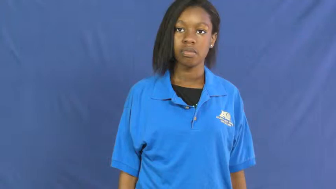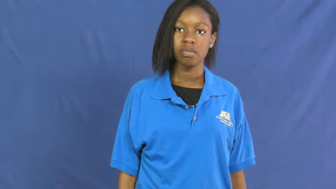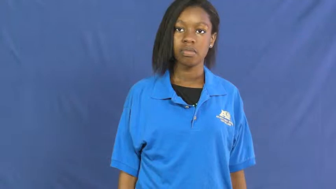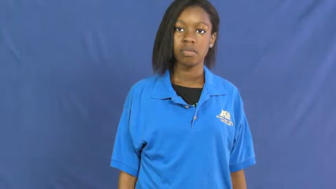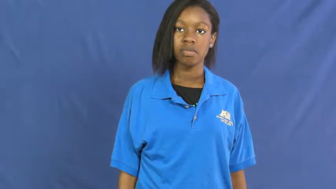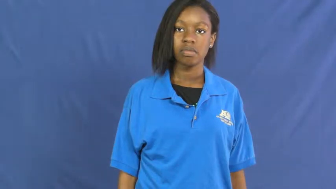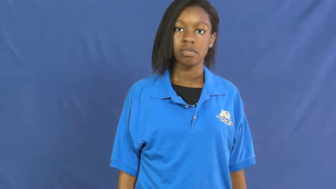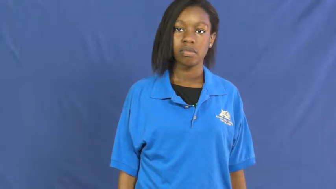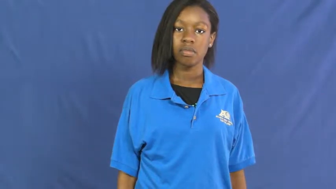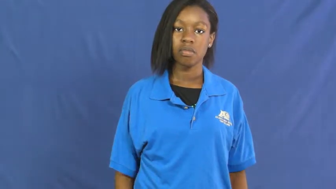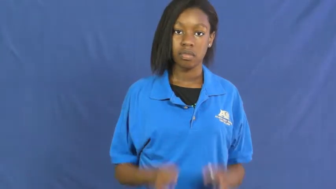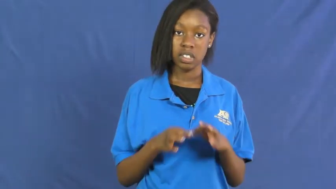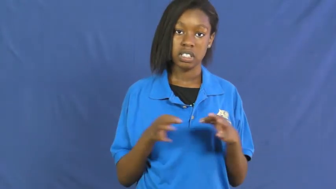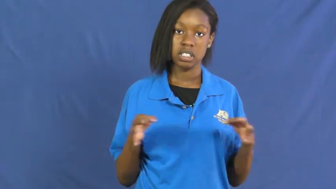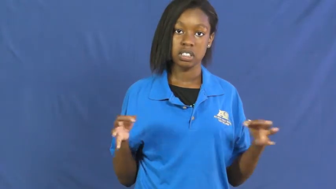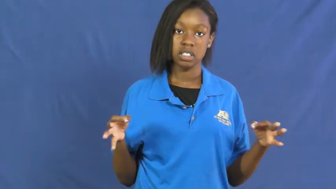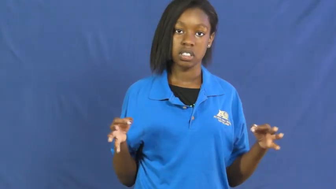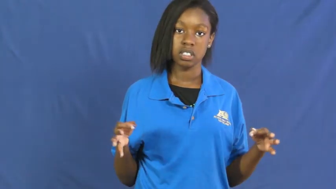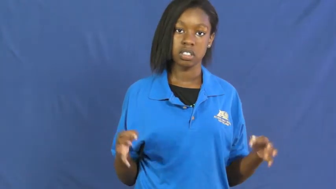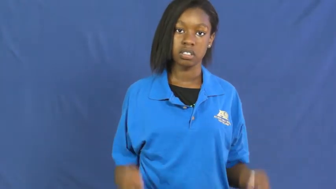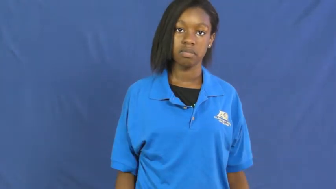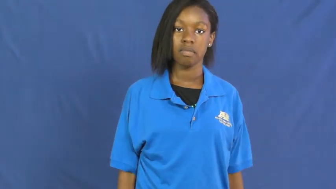sentence-language